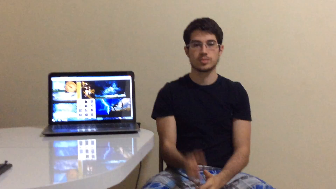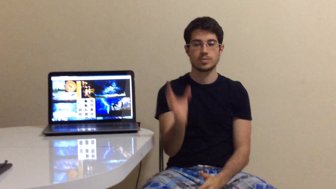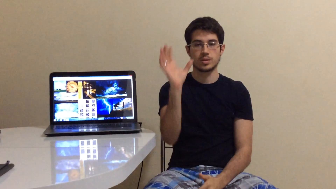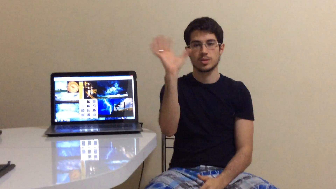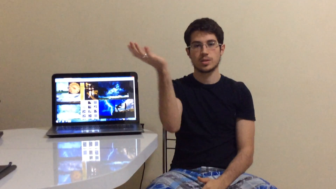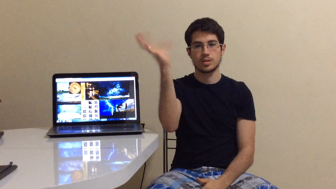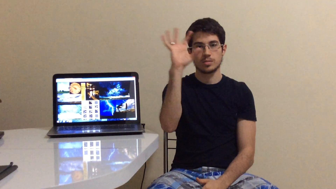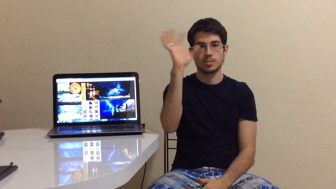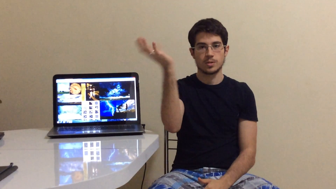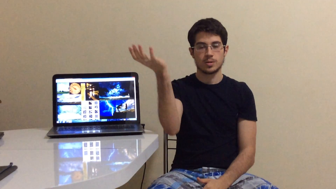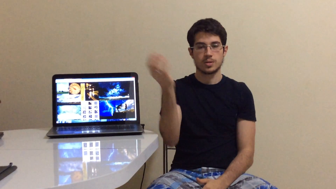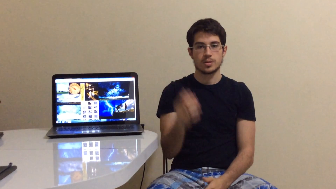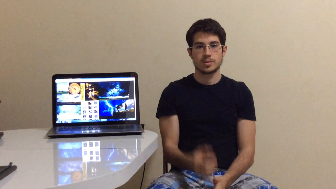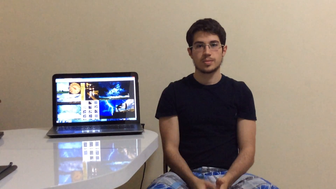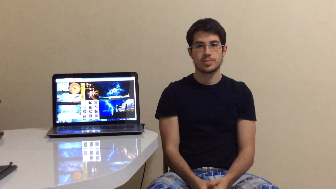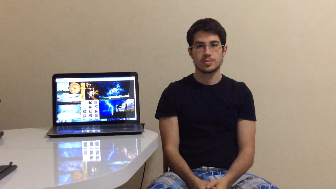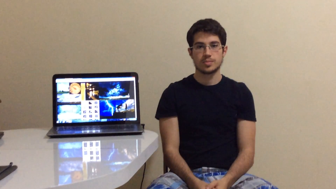weather